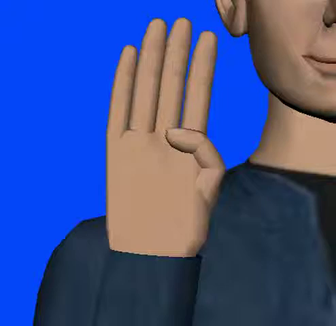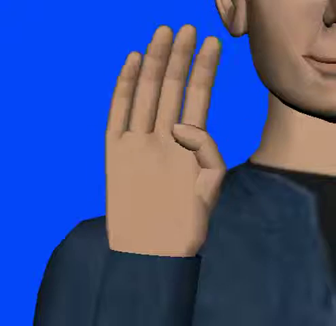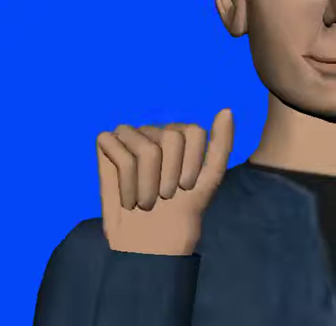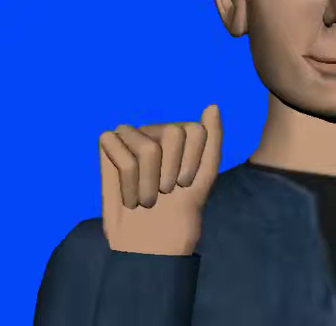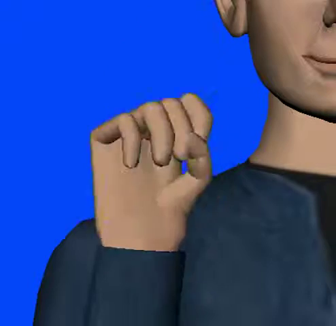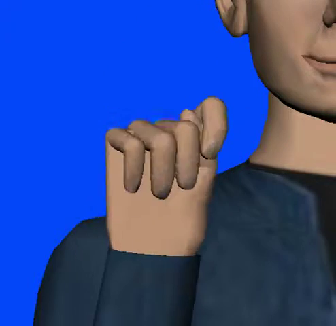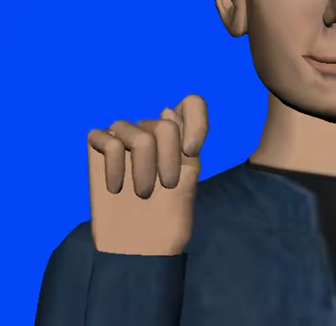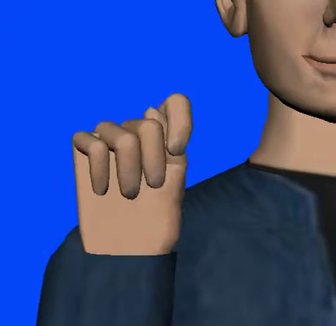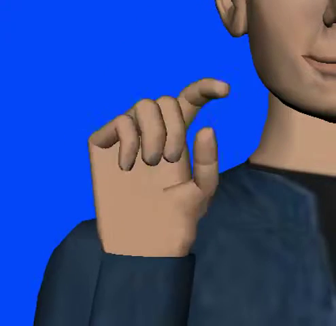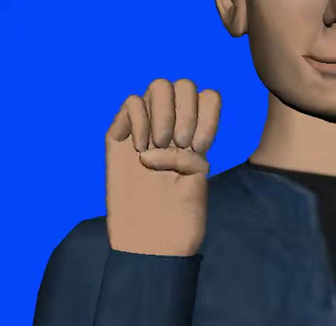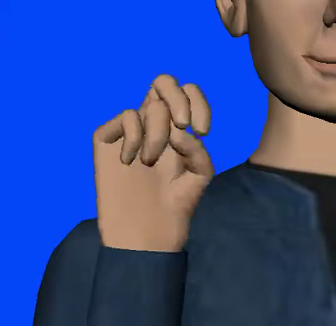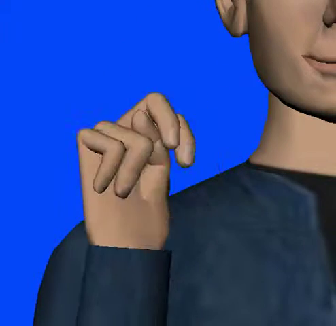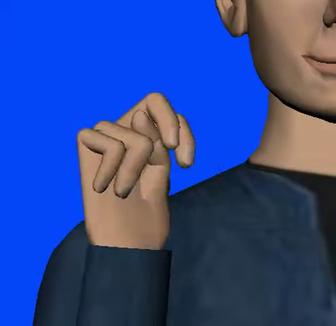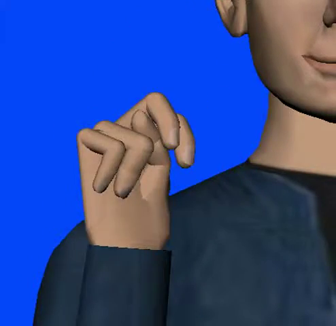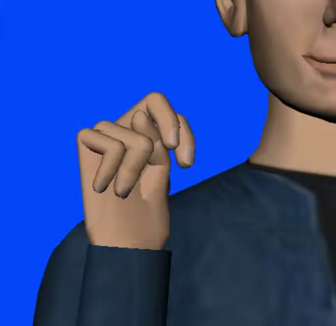batten,batting-cotton